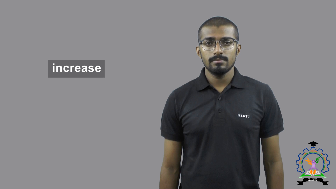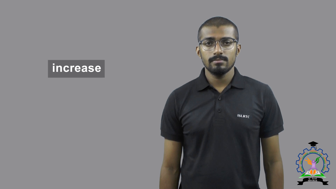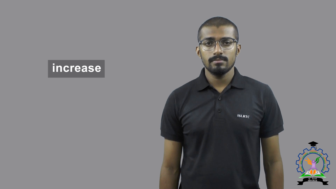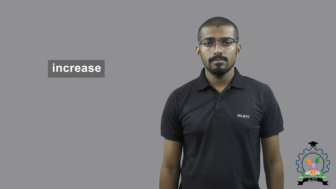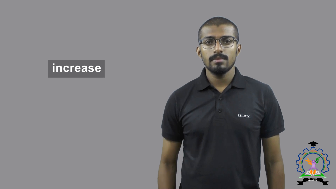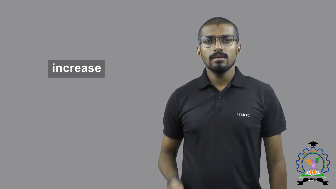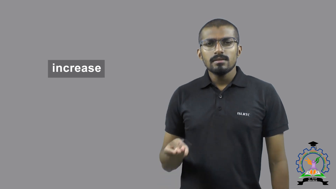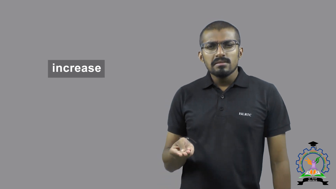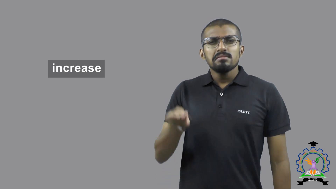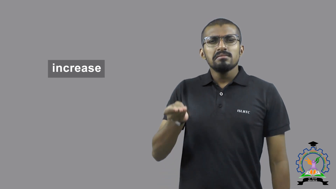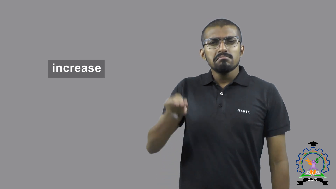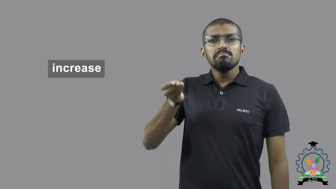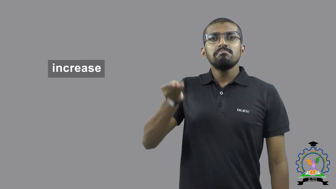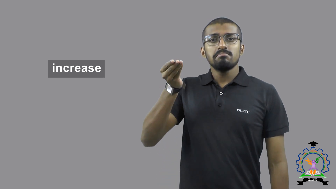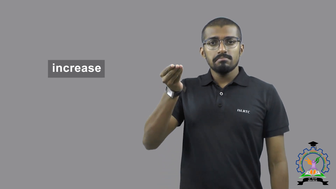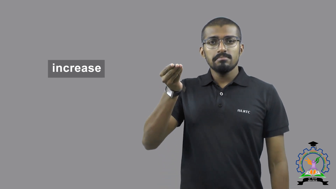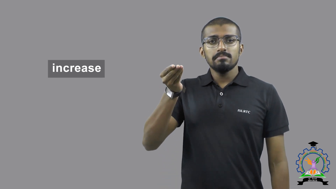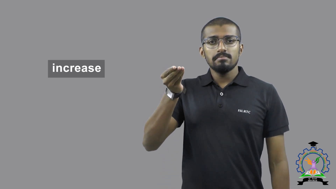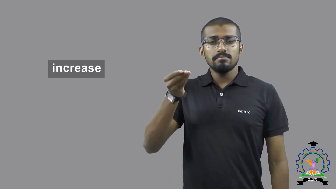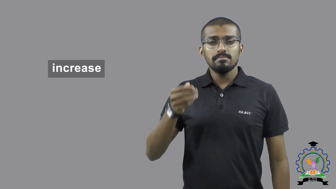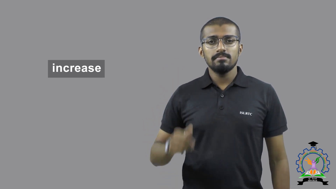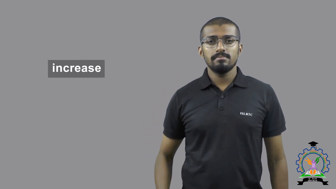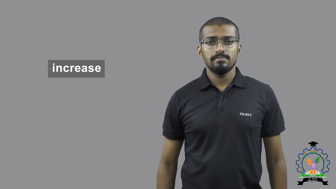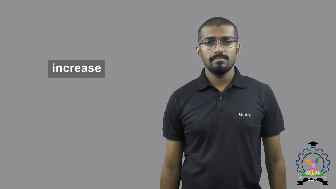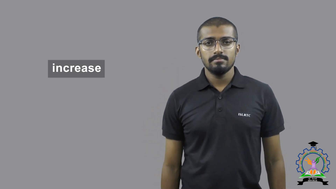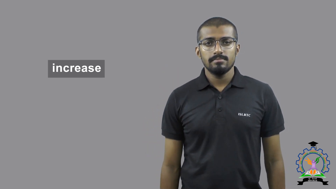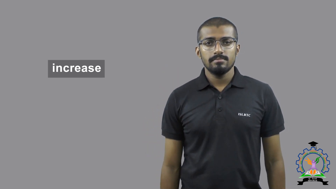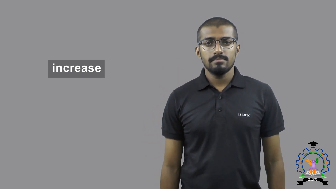increase, augment